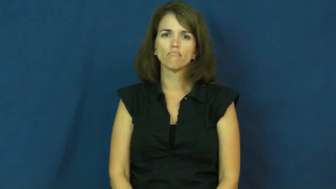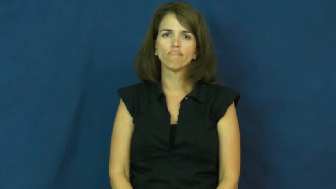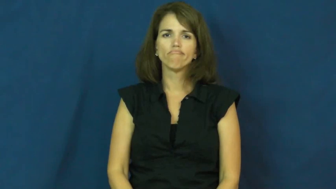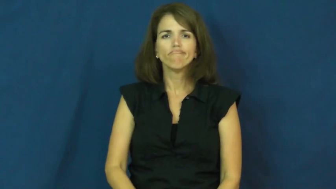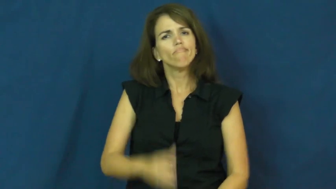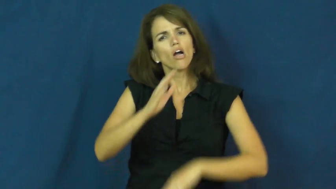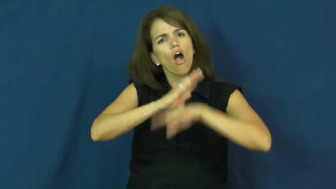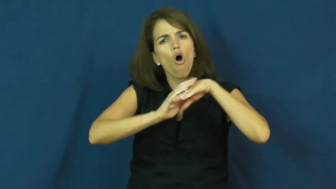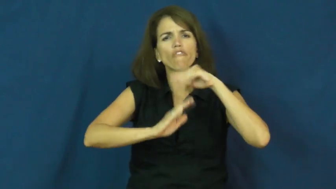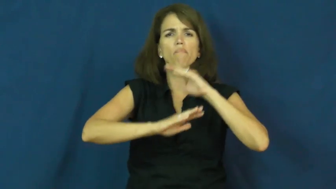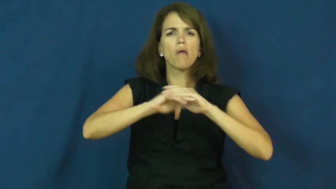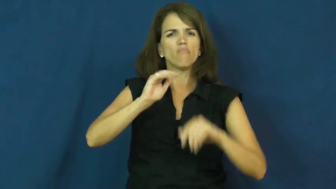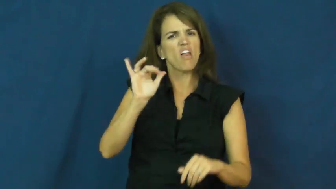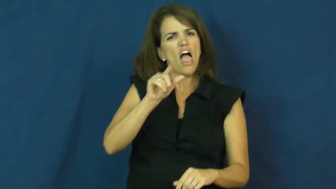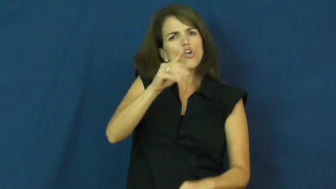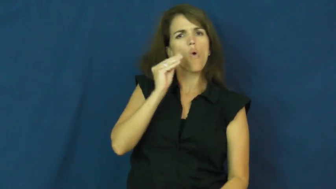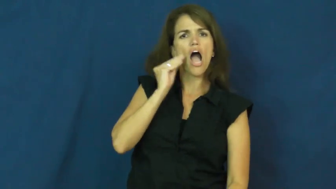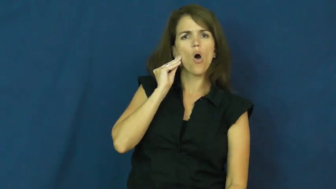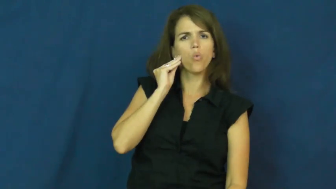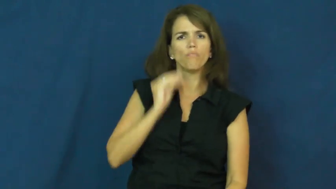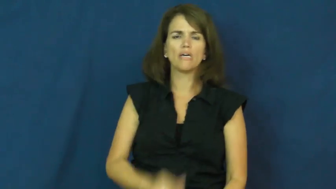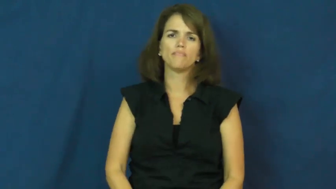feel at home